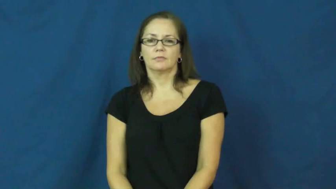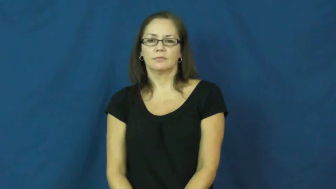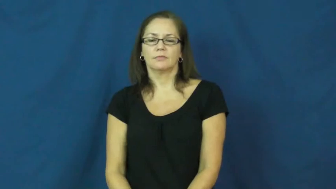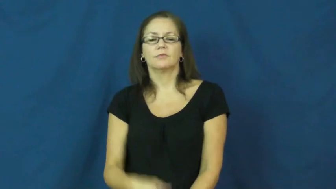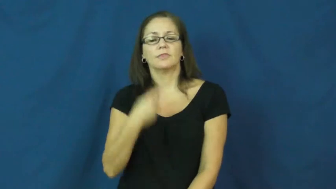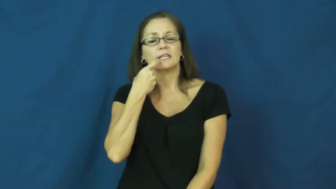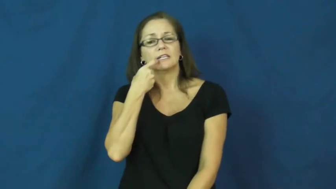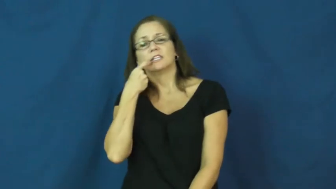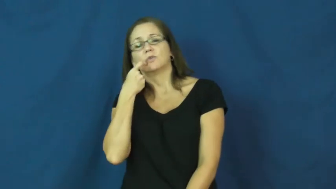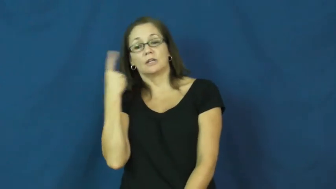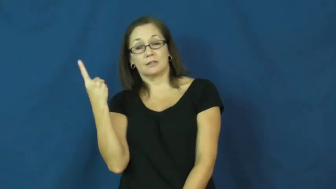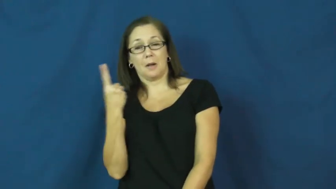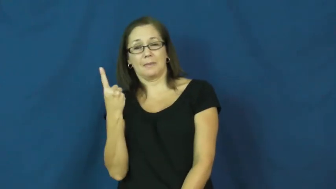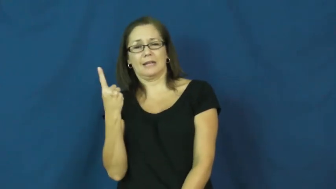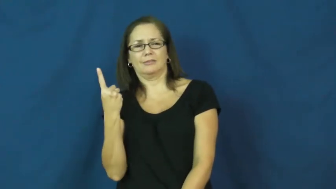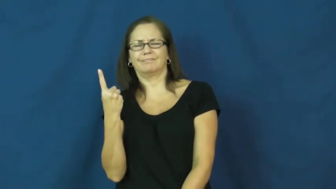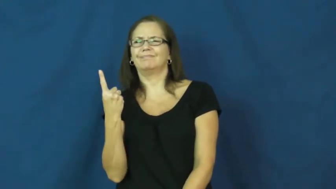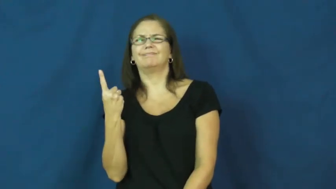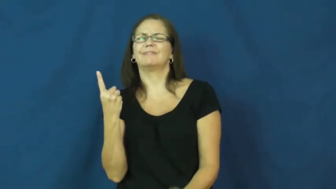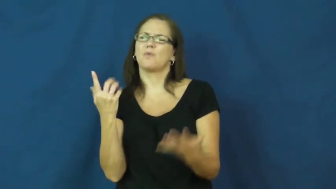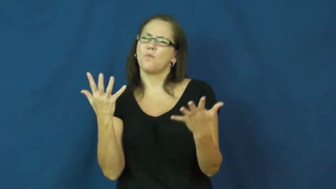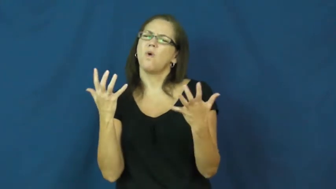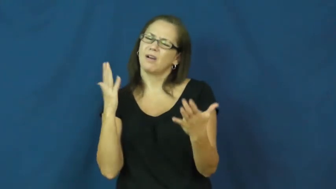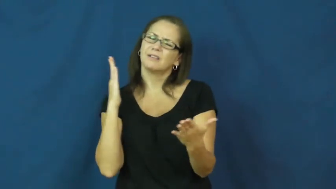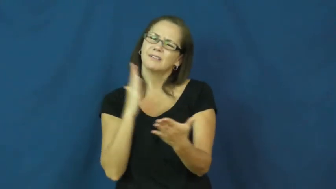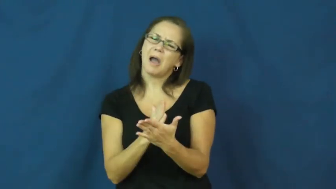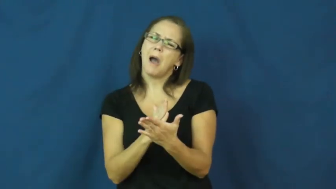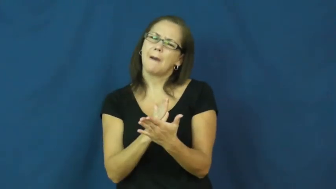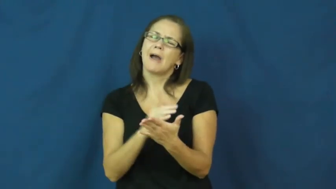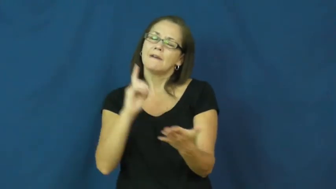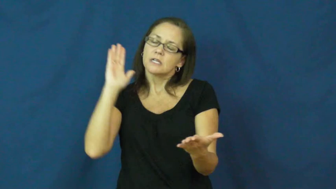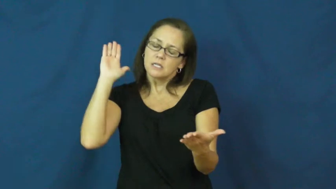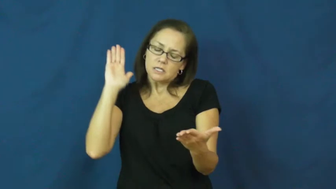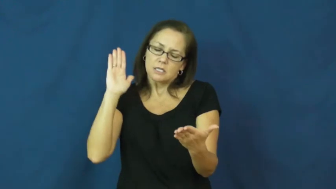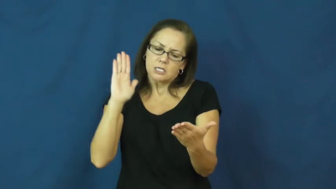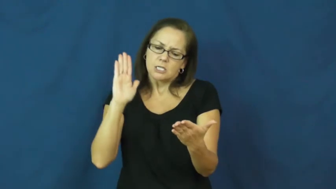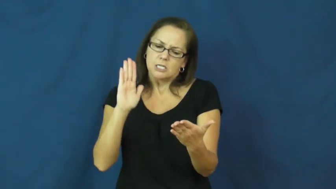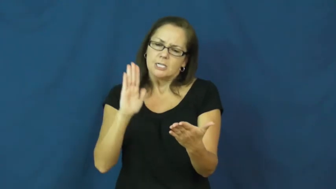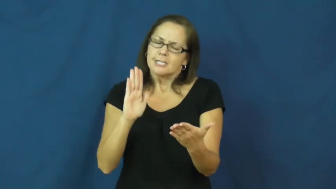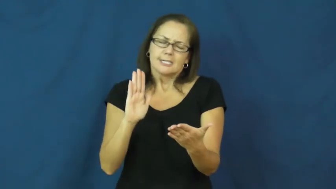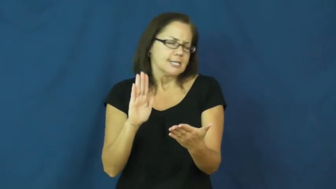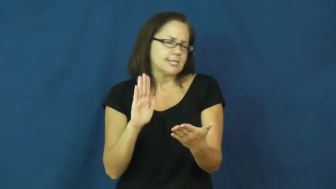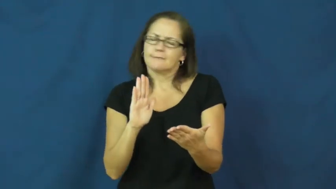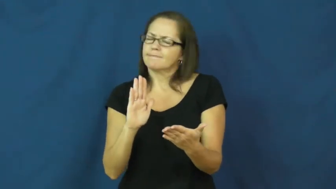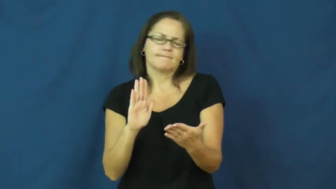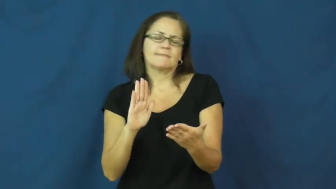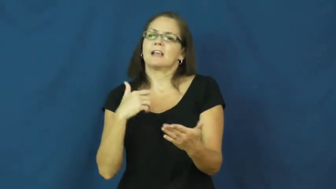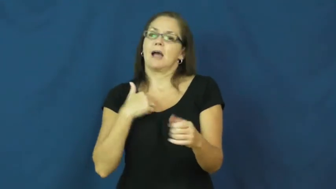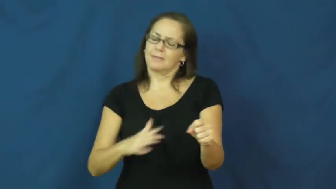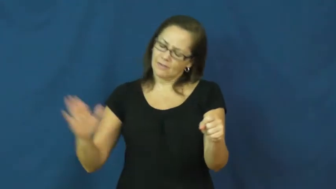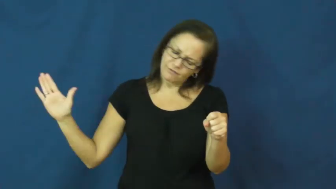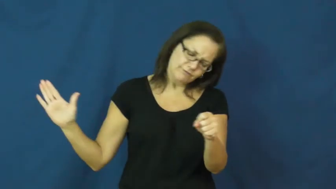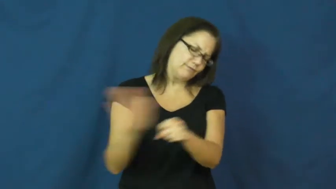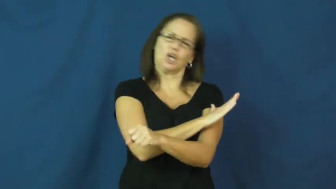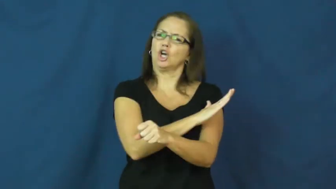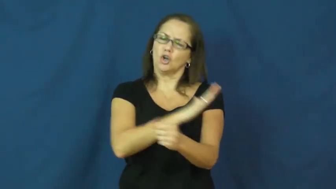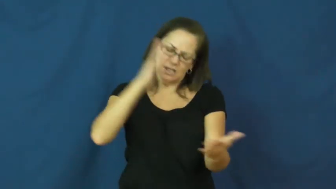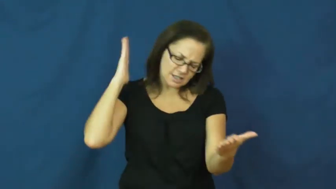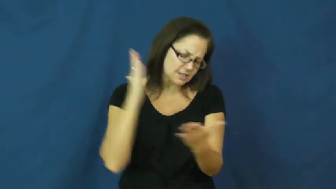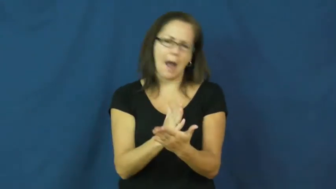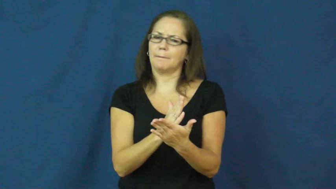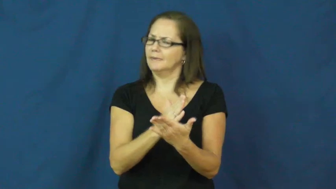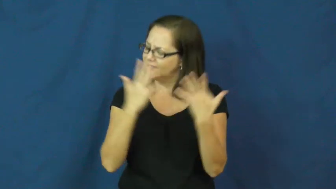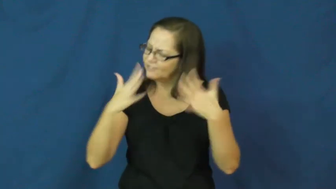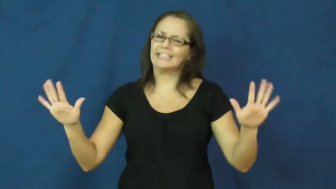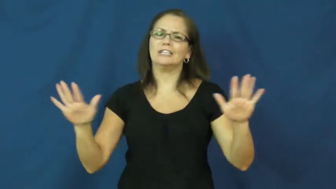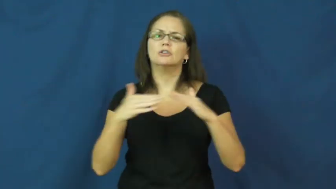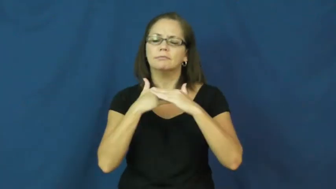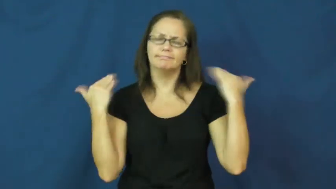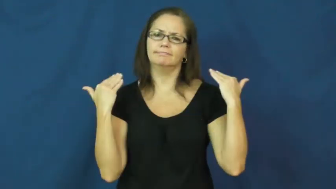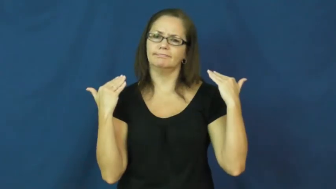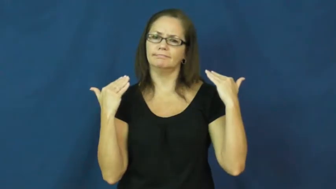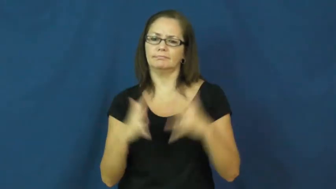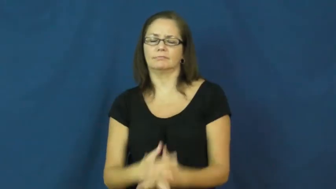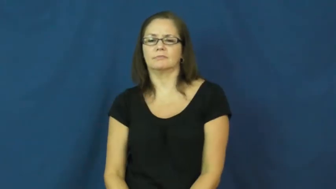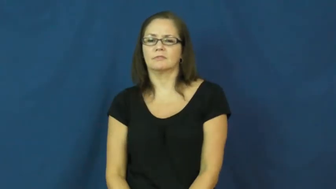cold turkey